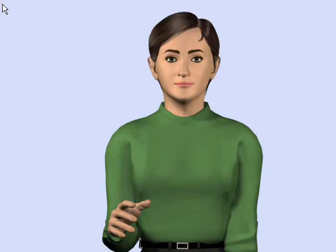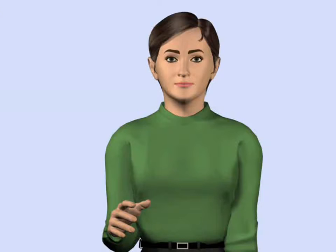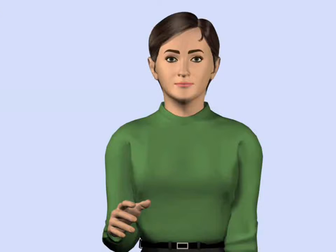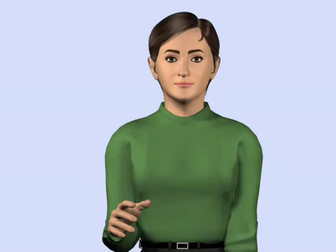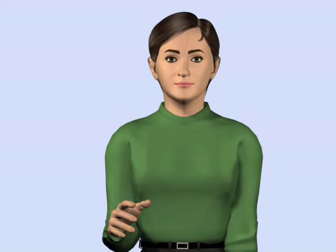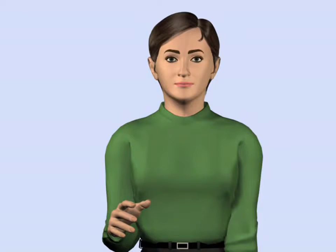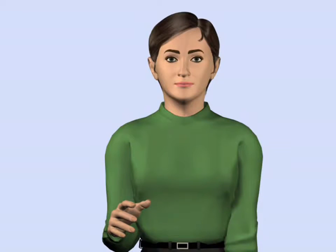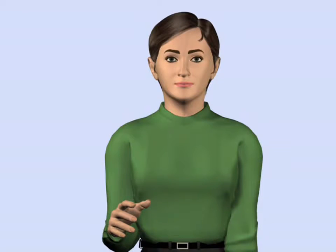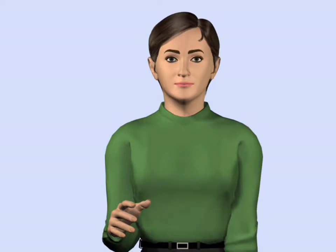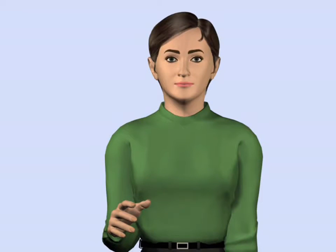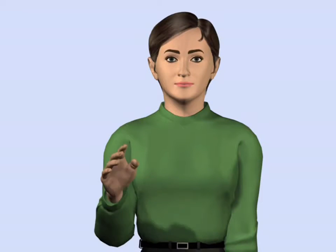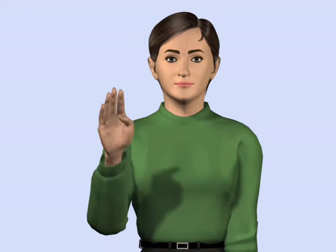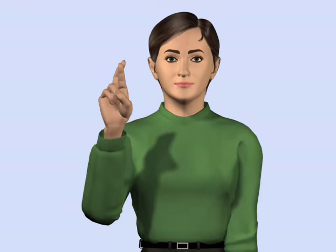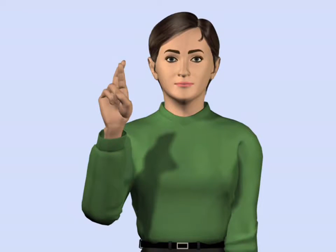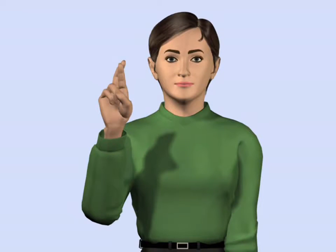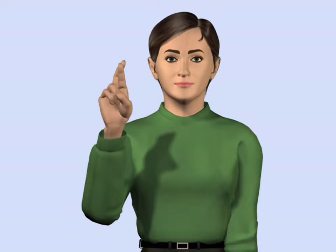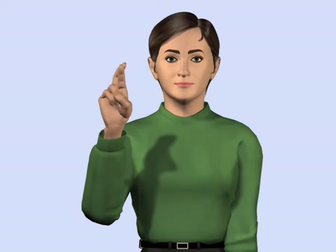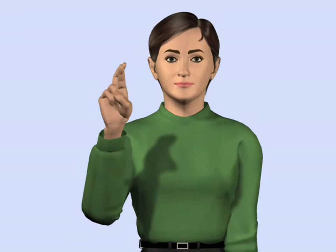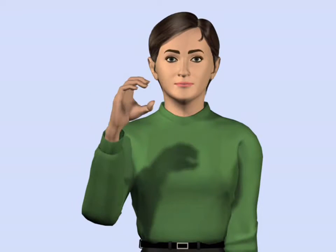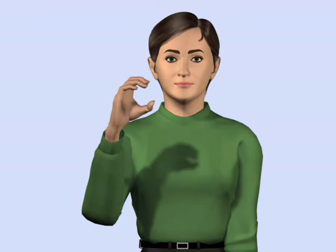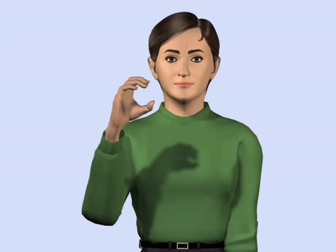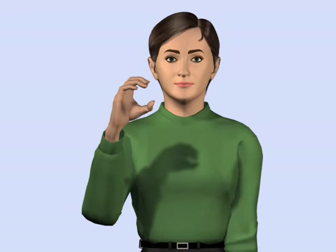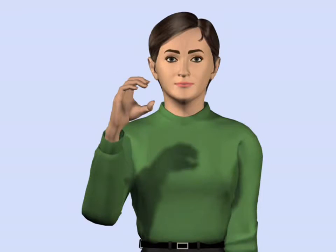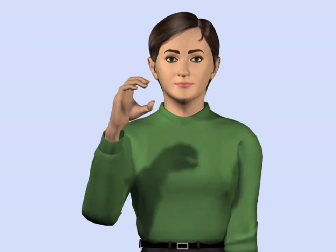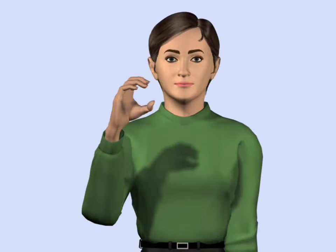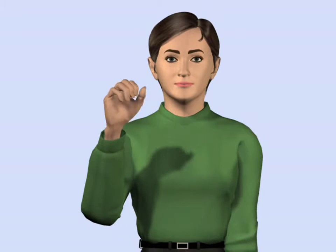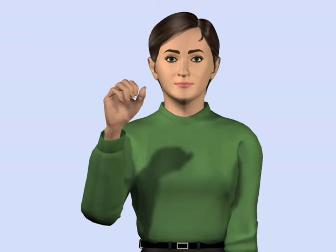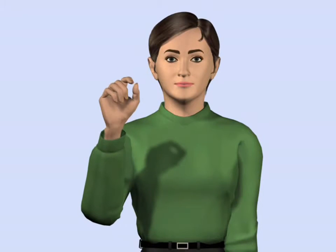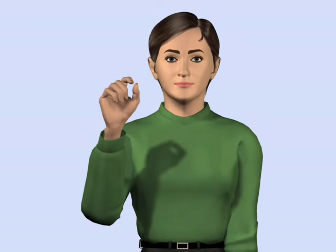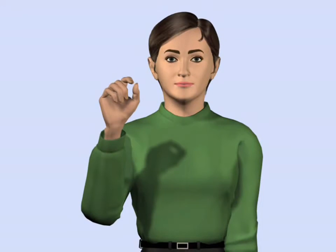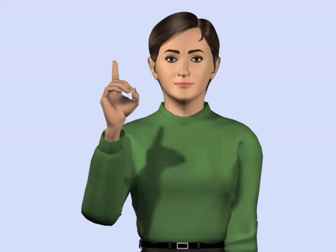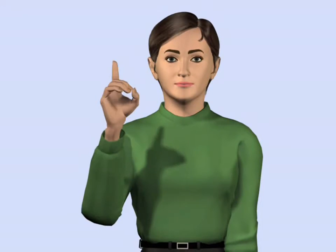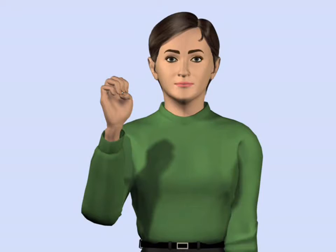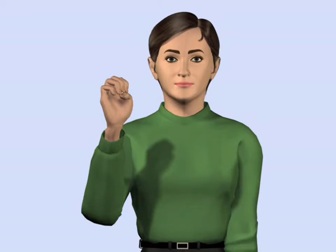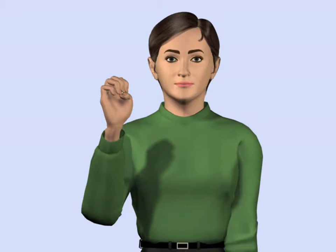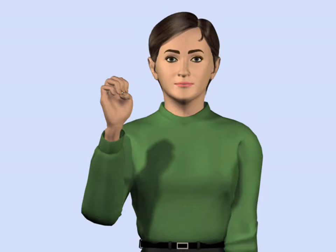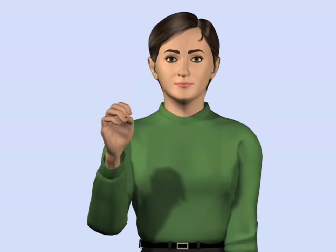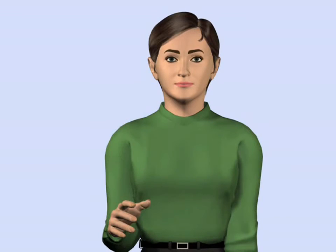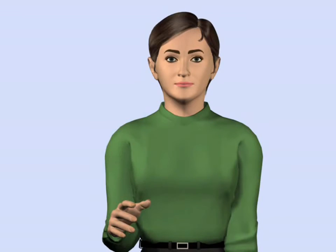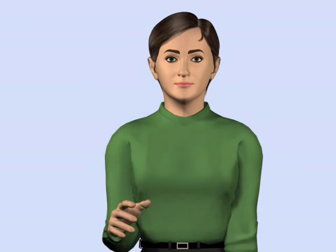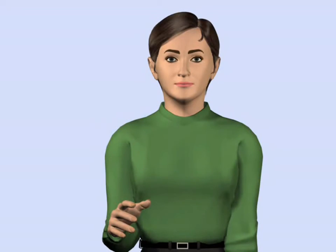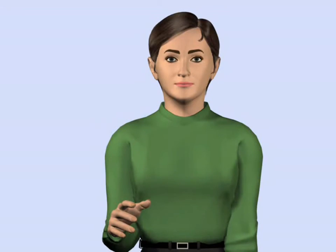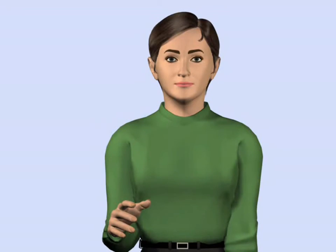brocade